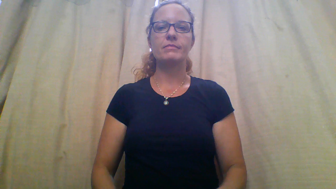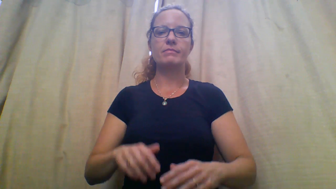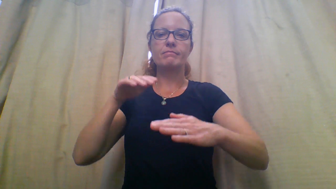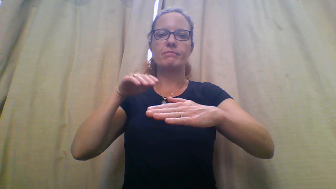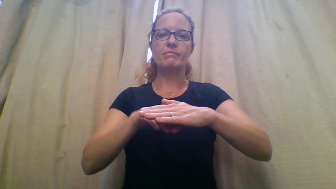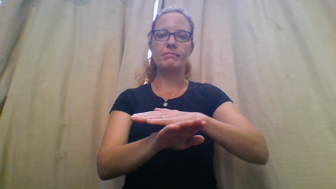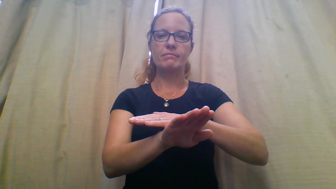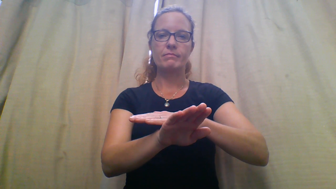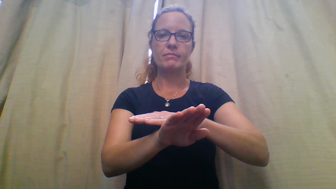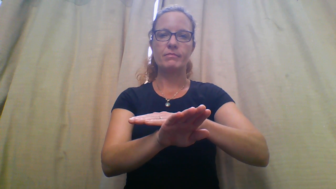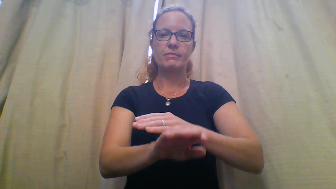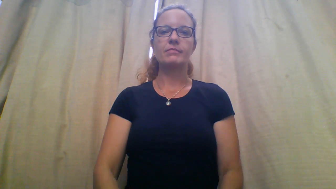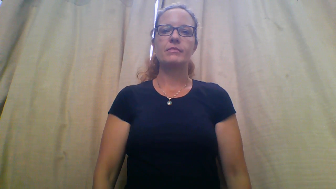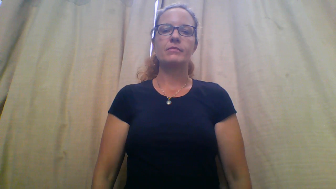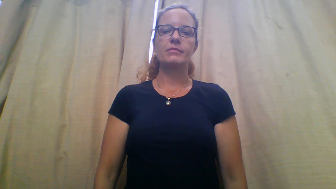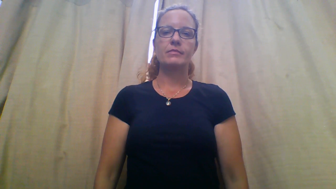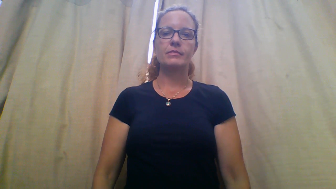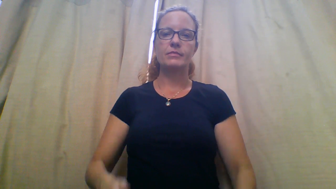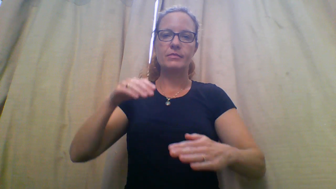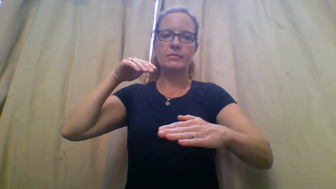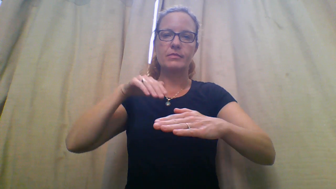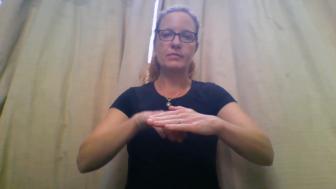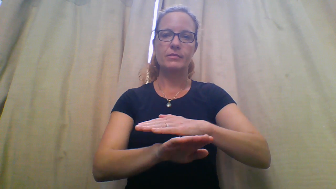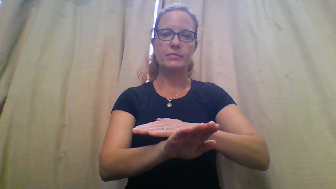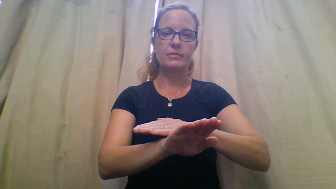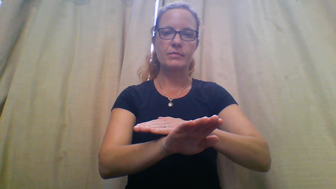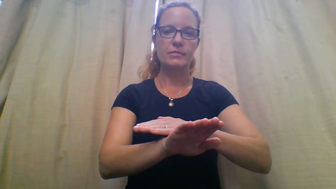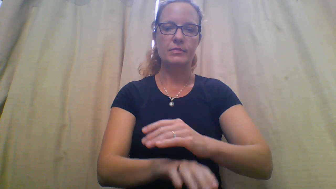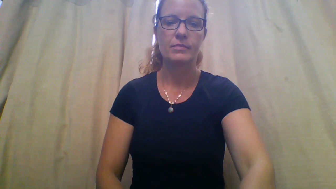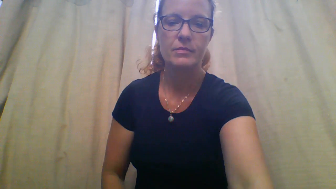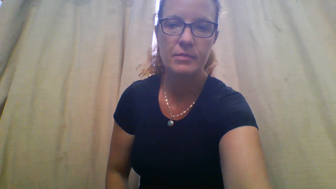Enter